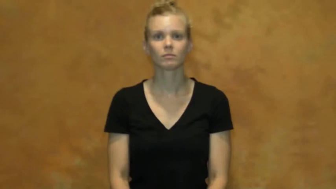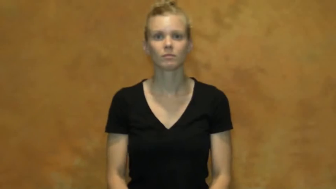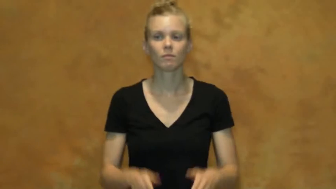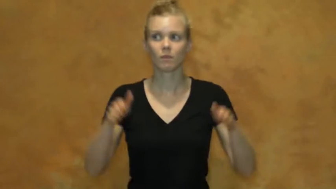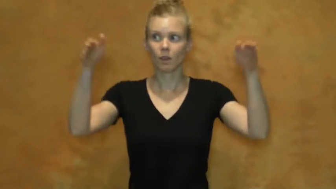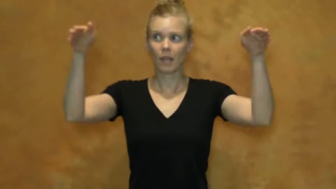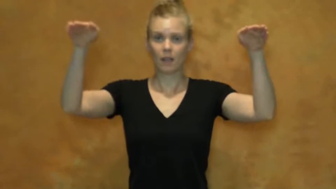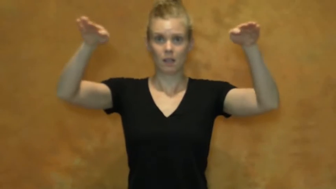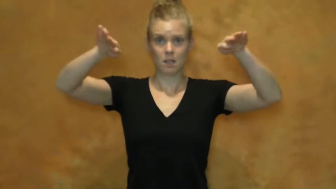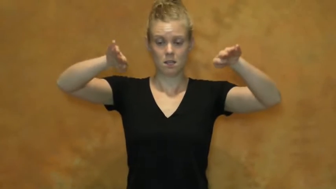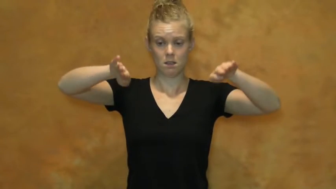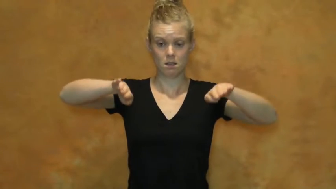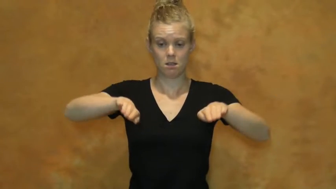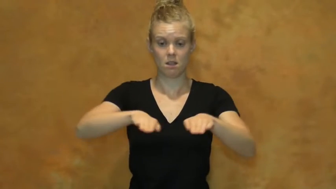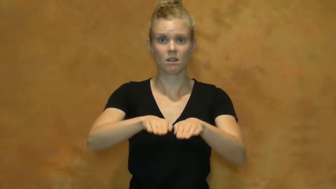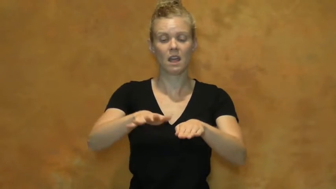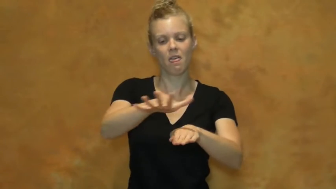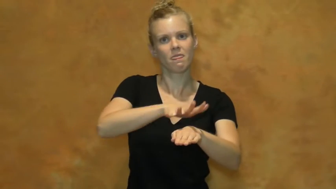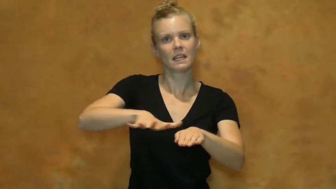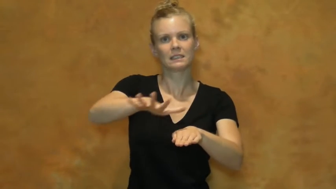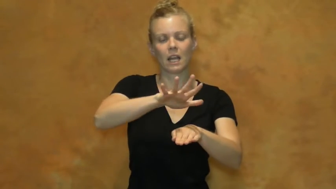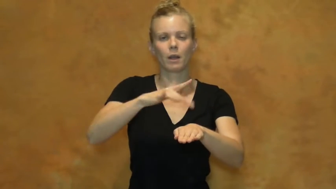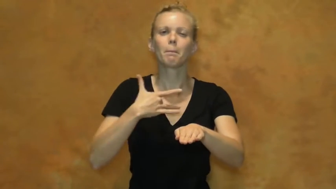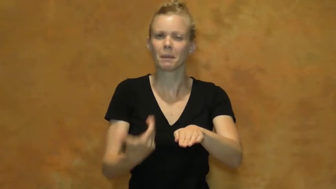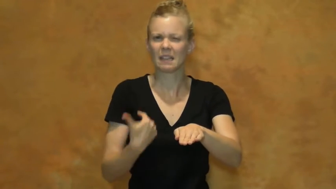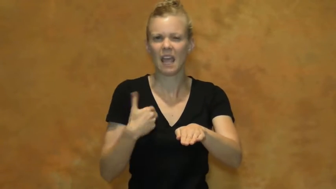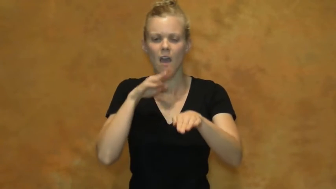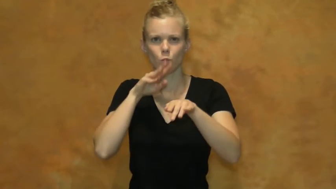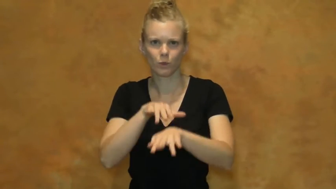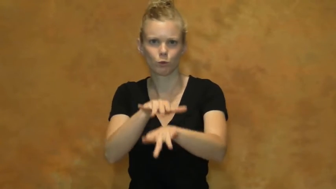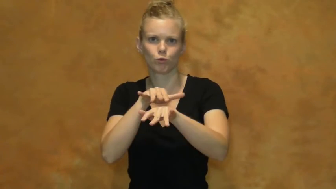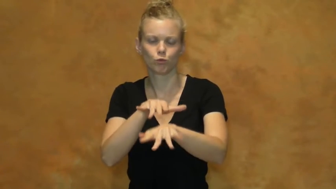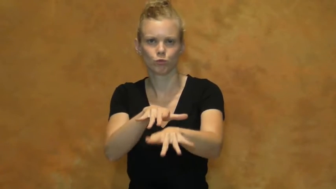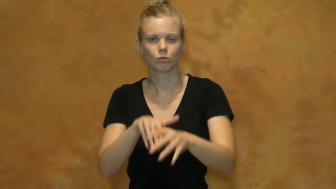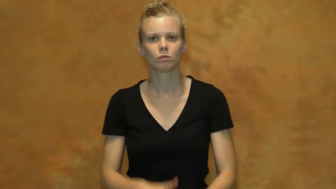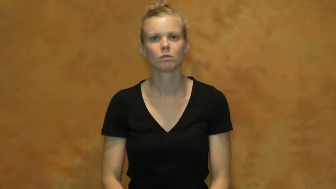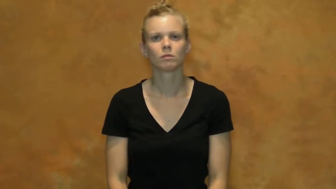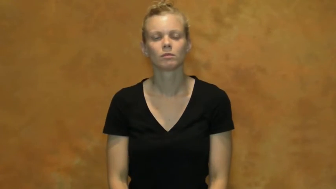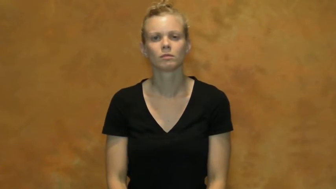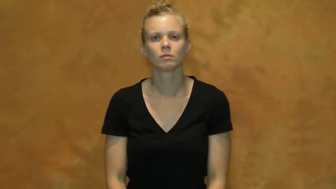valley